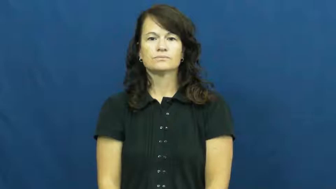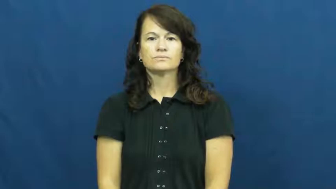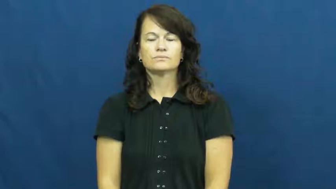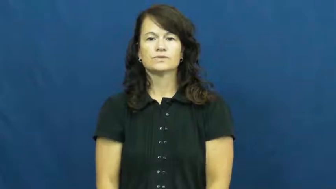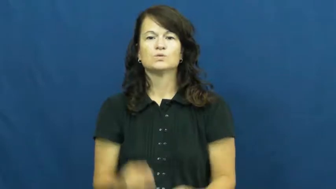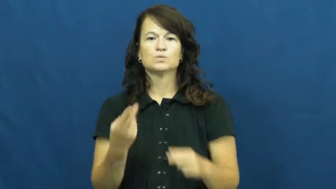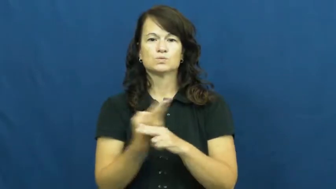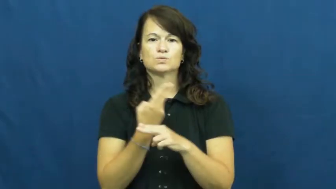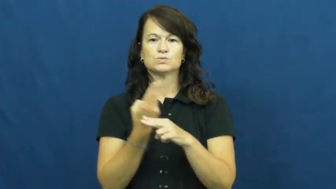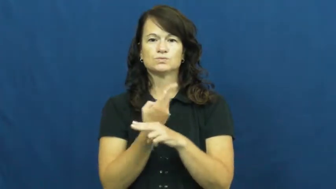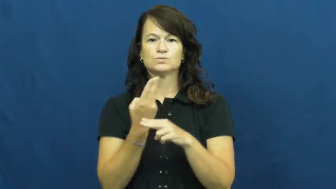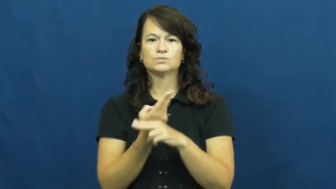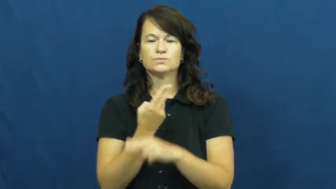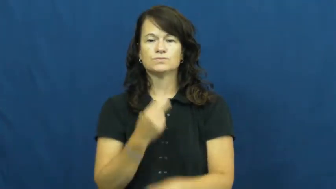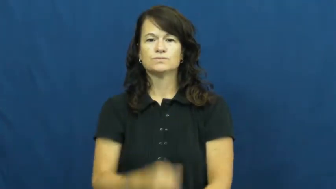use